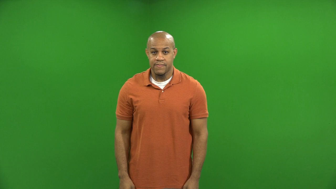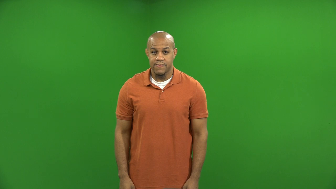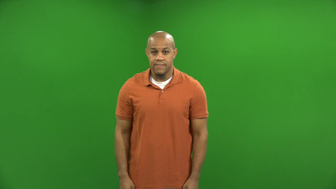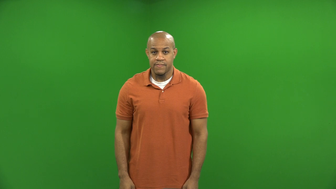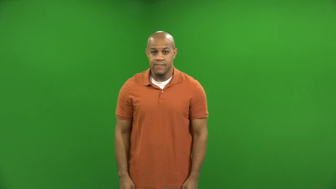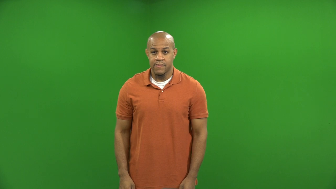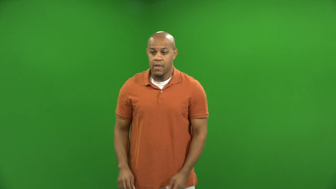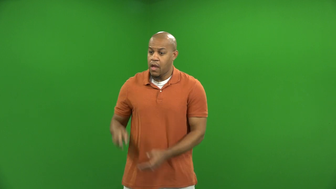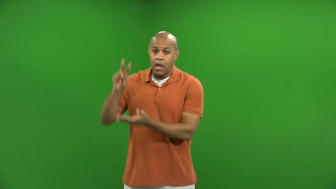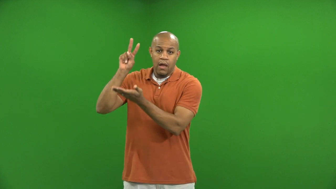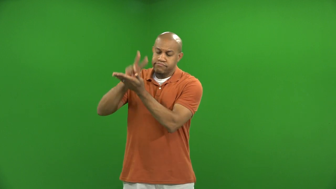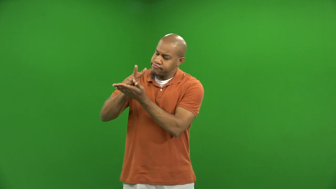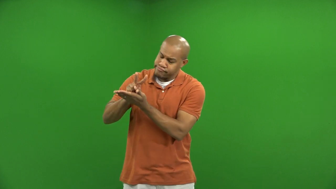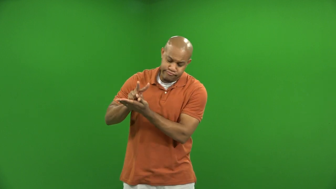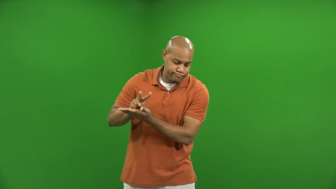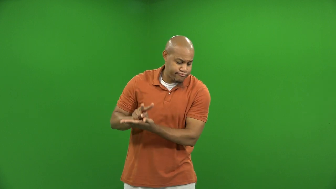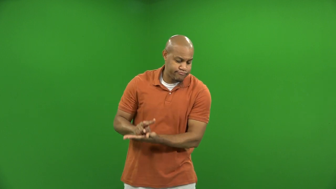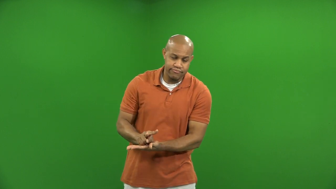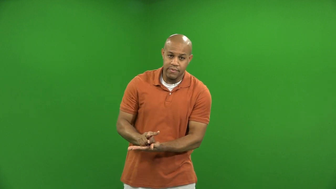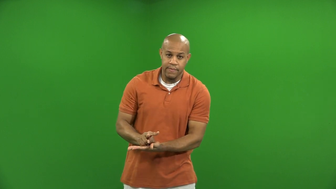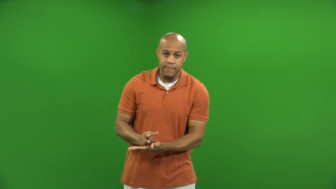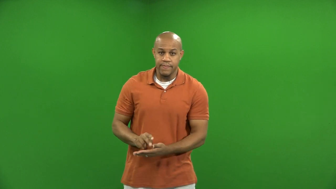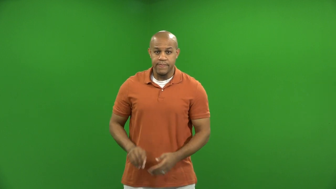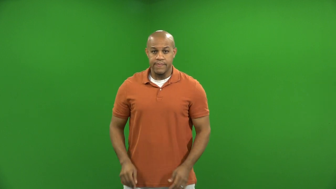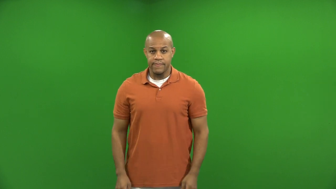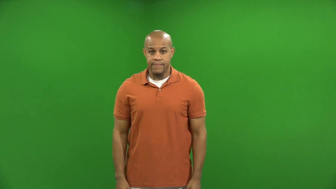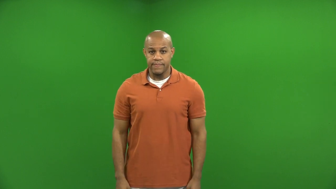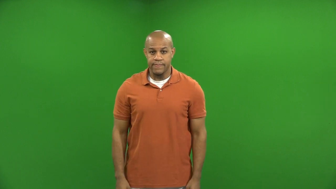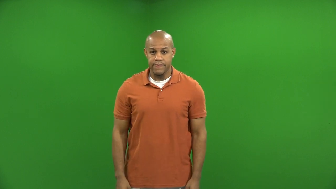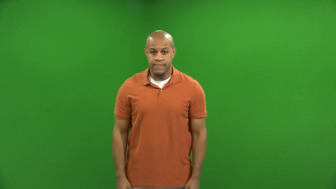Losing streak